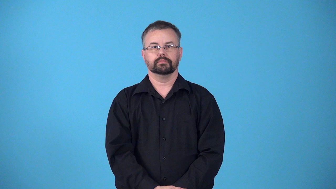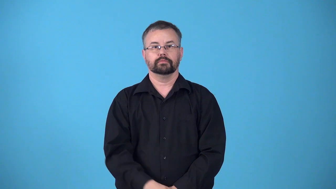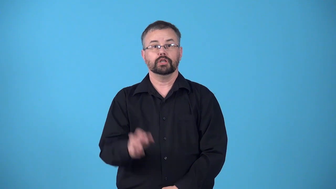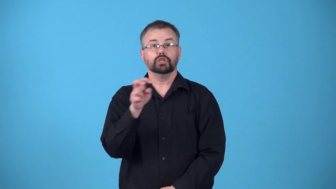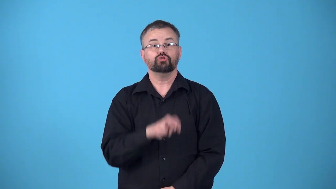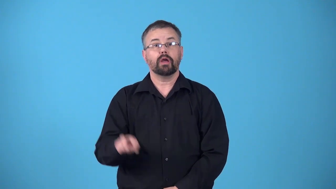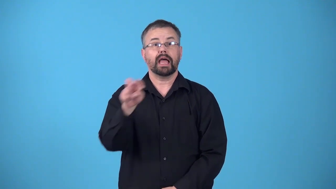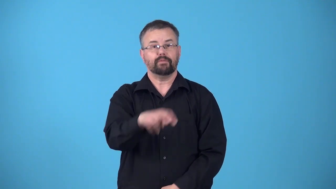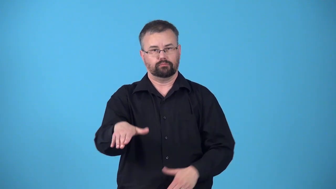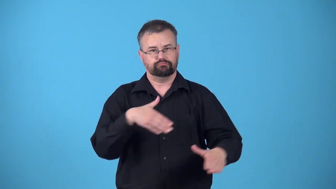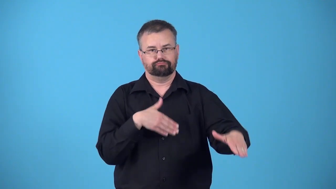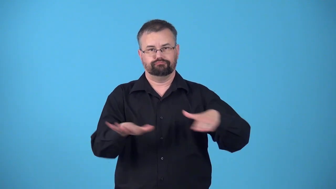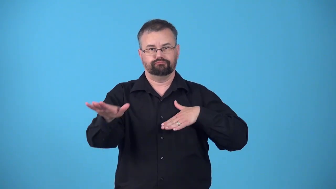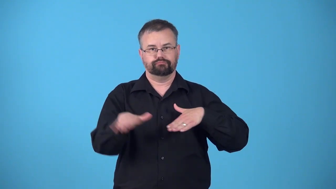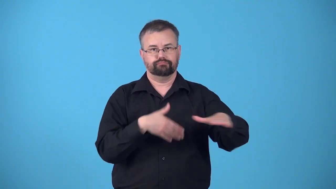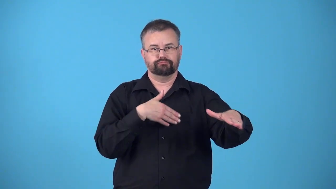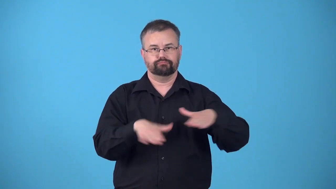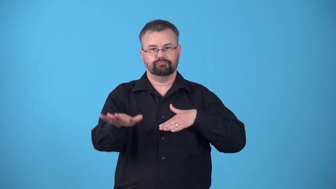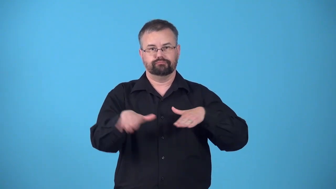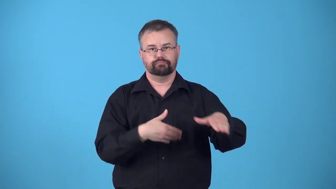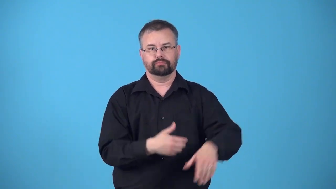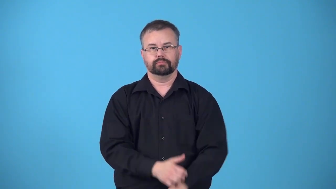go by foot,travel by foot